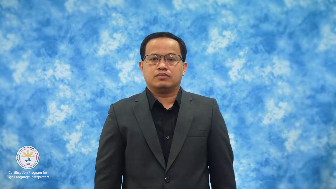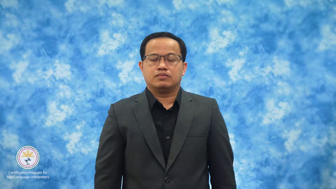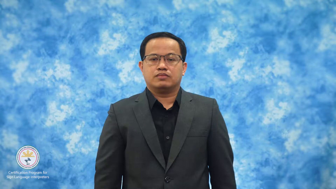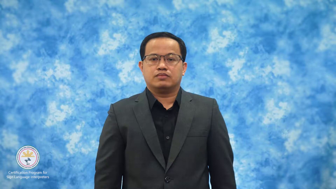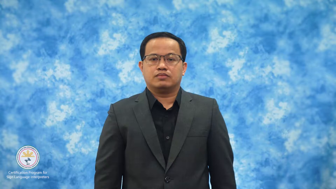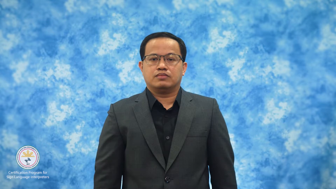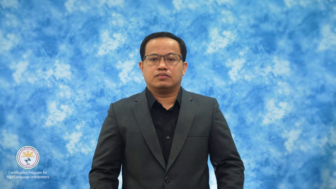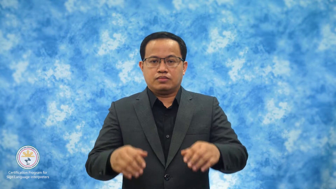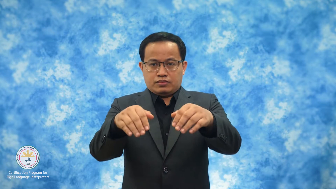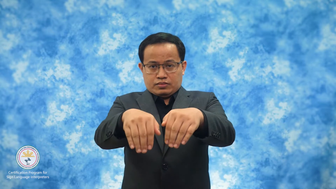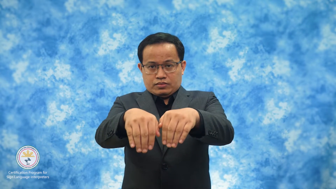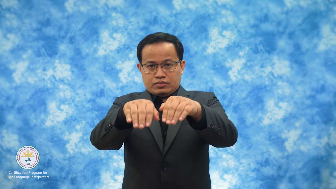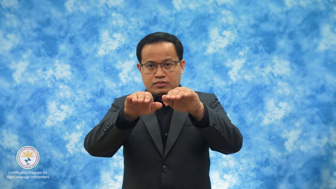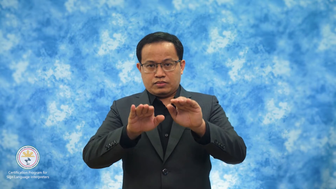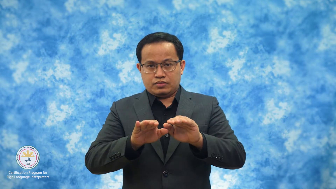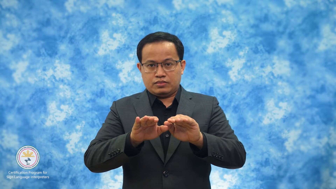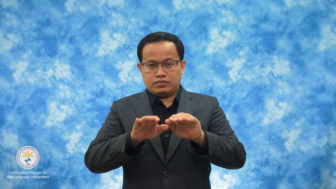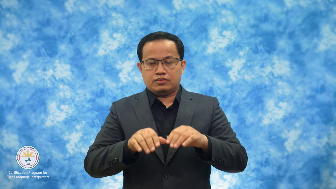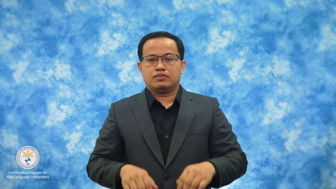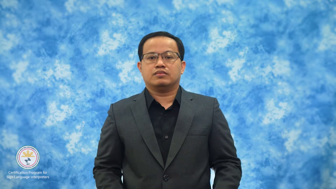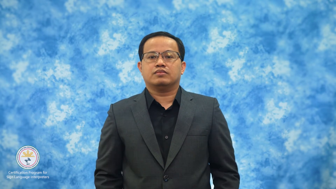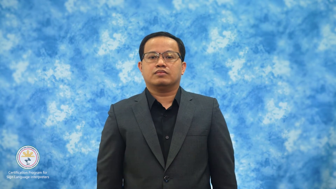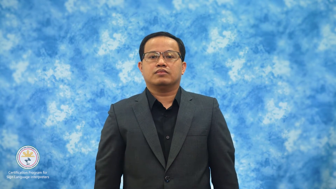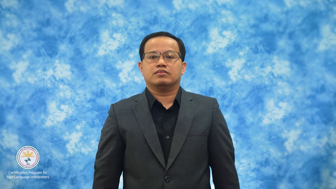Bury